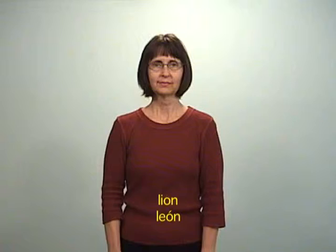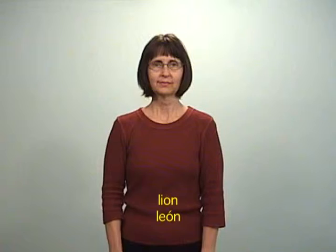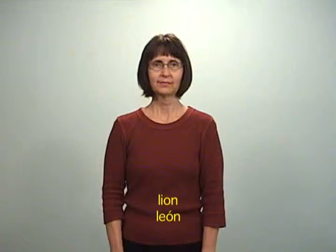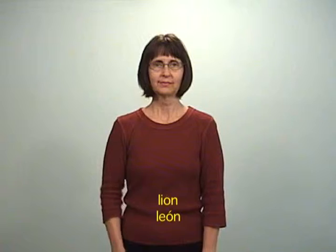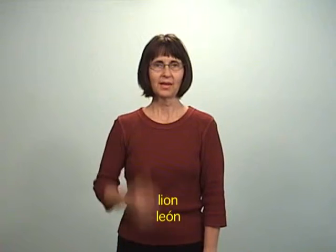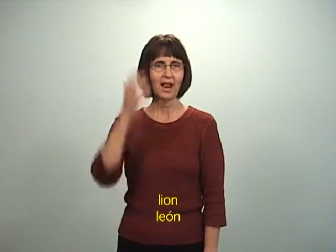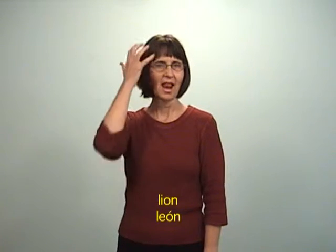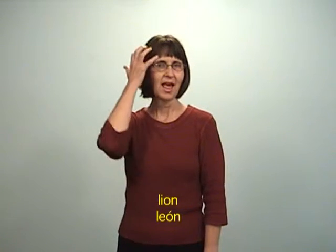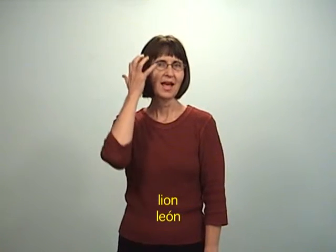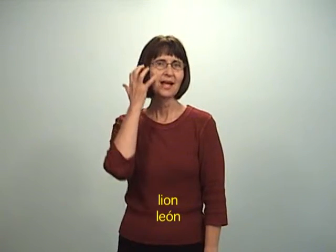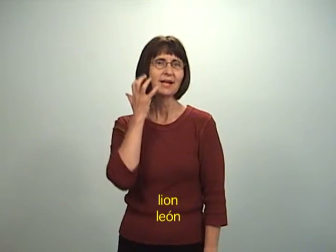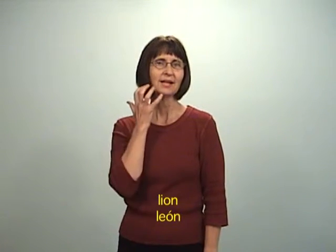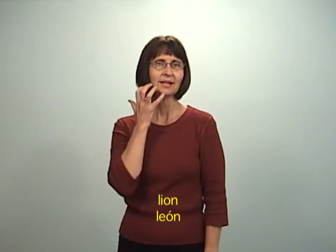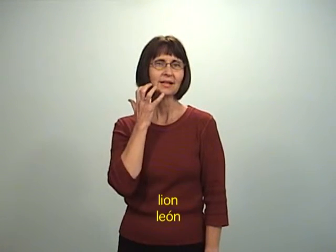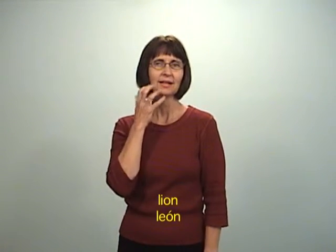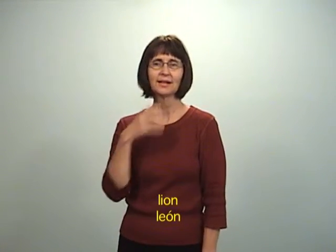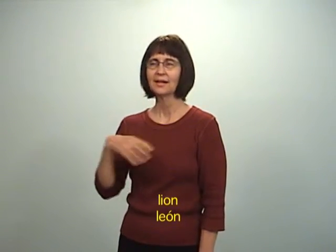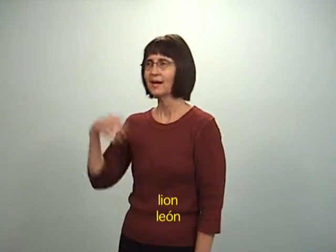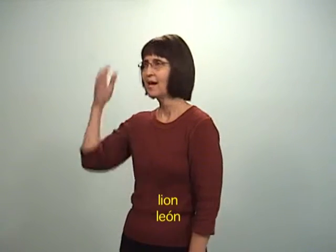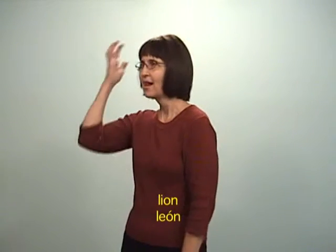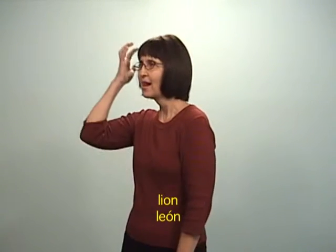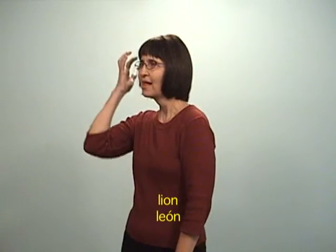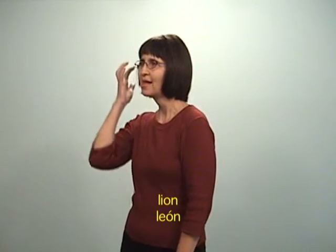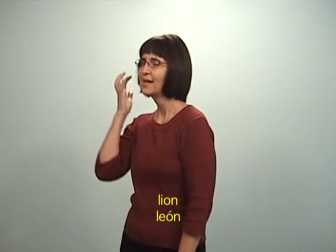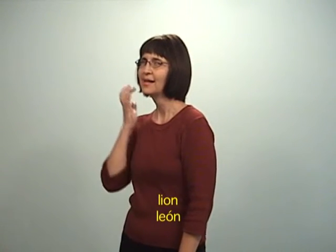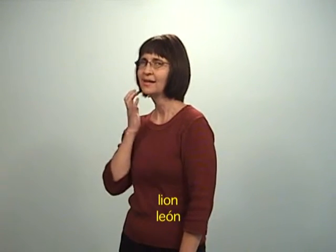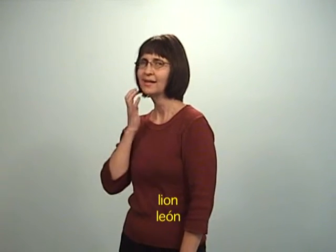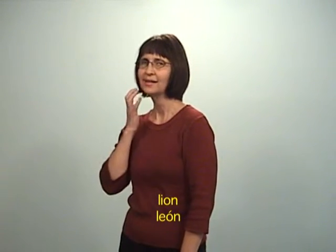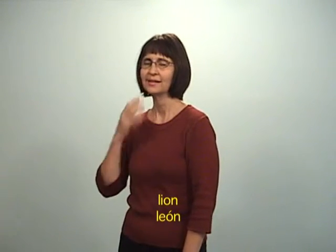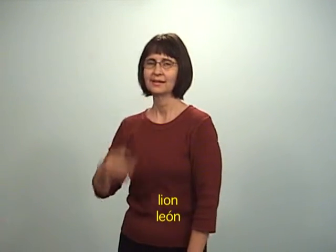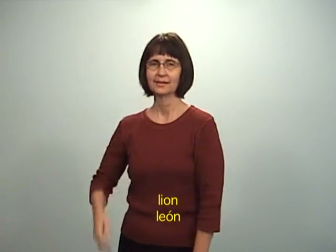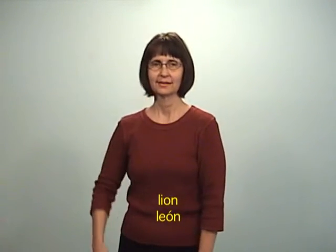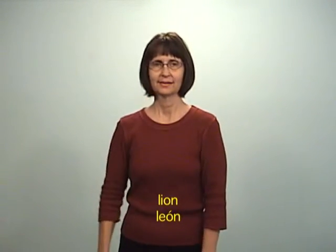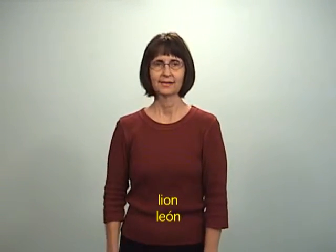Lion